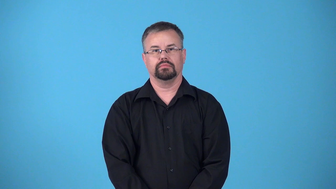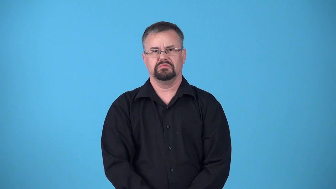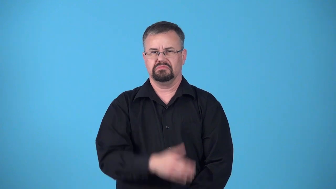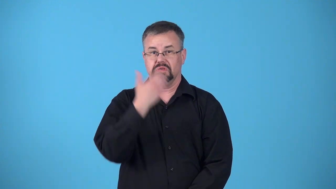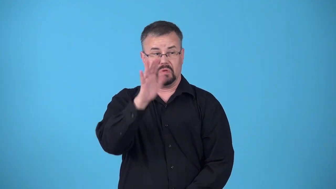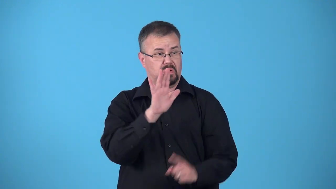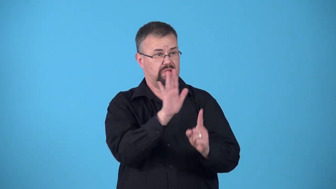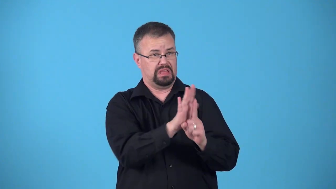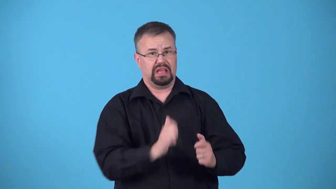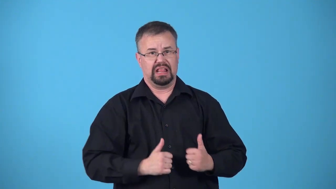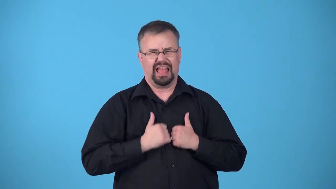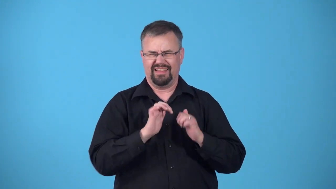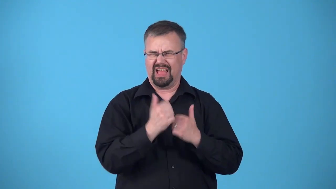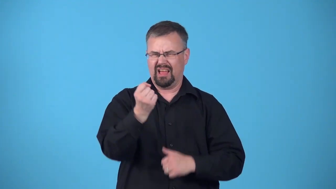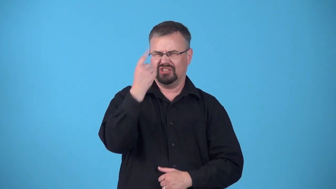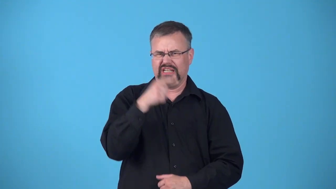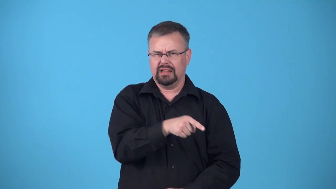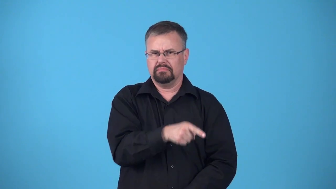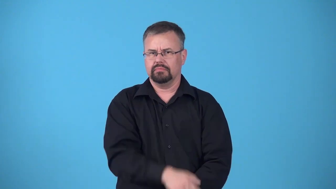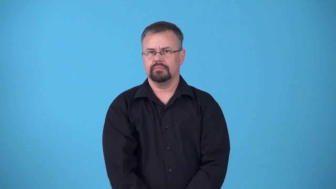in another's shoes